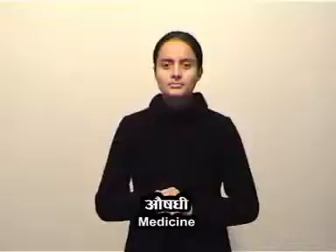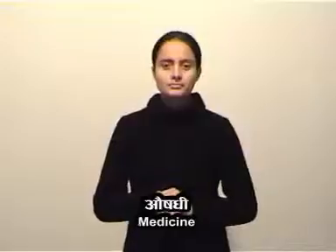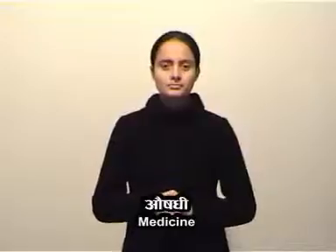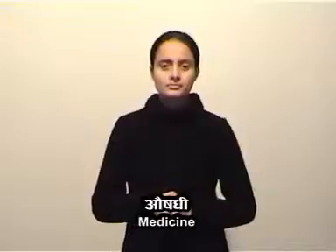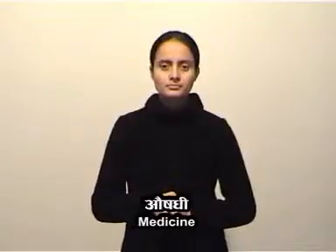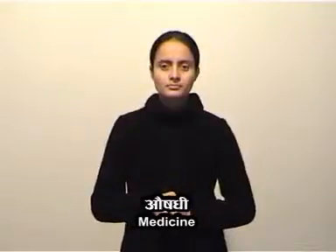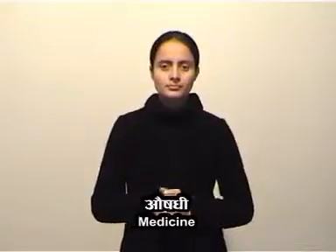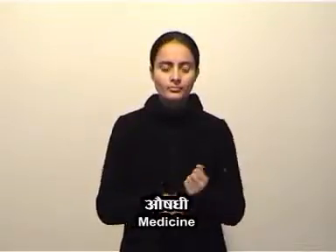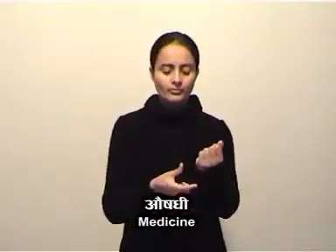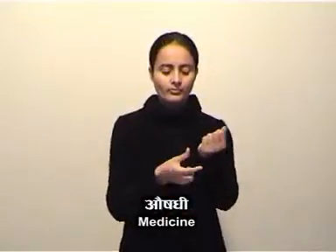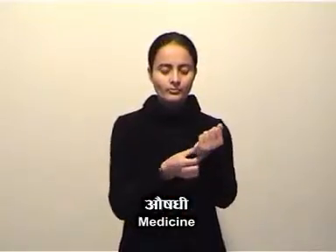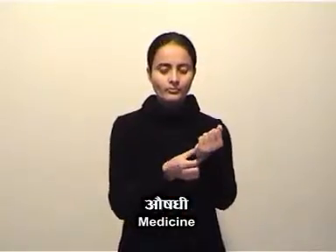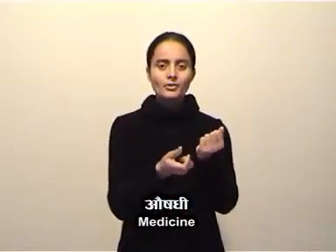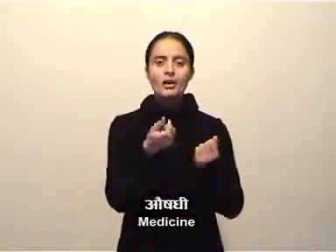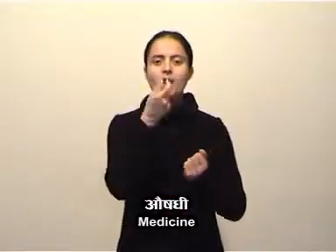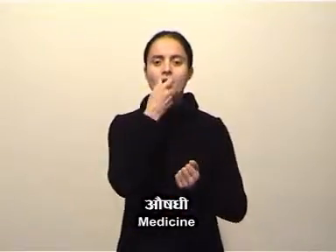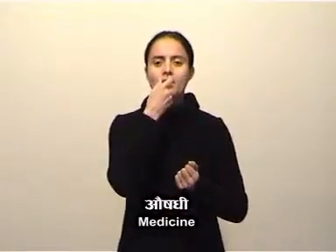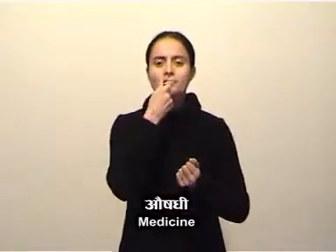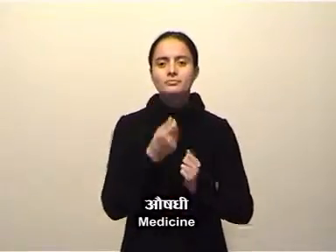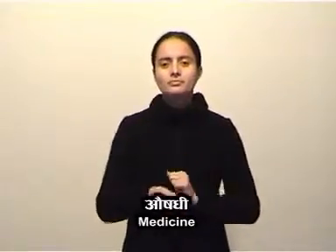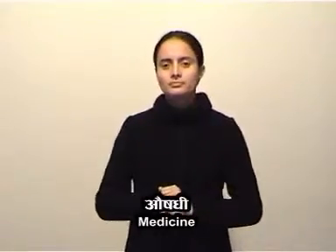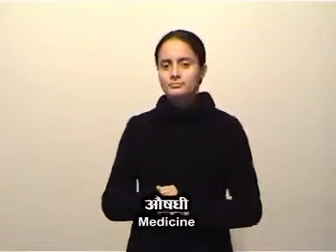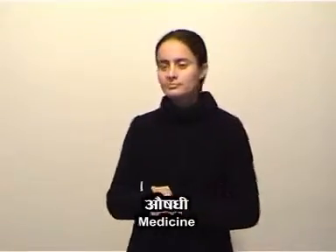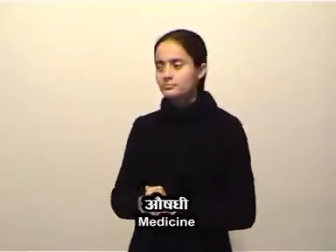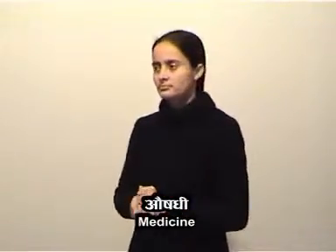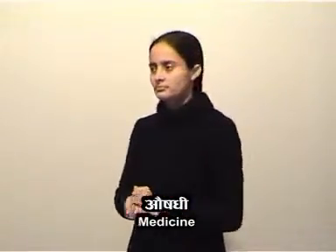medicine